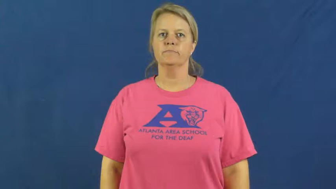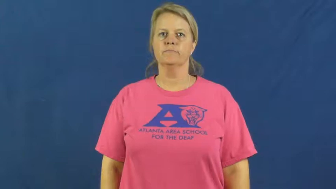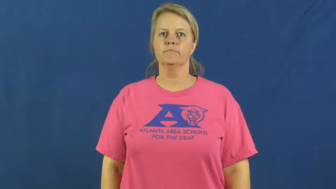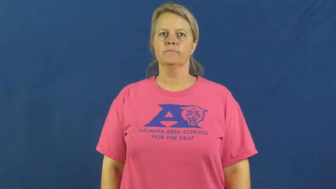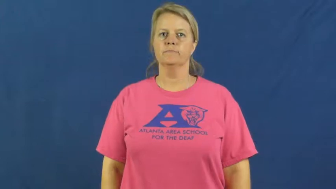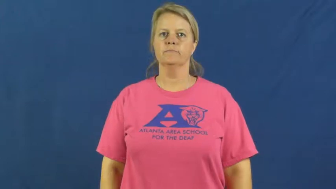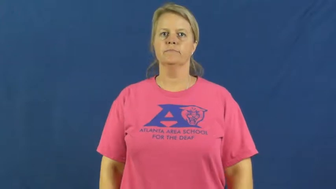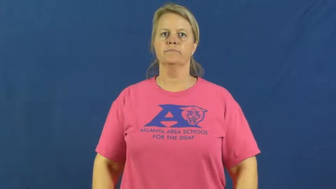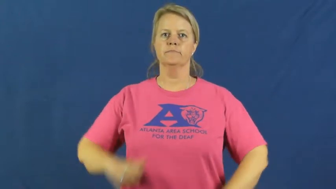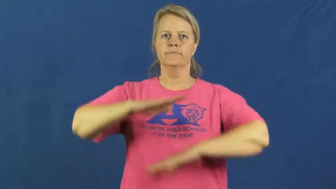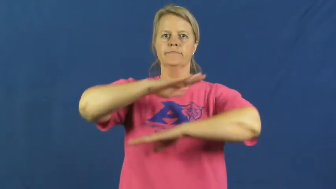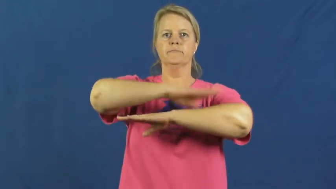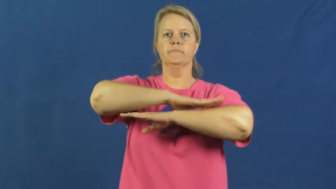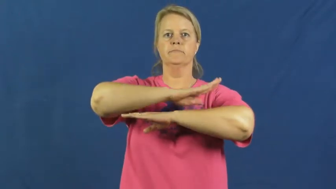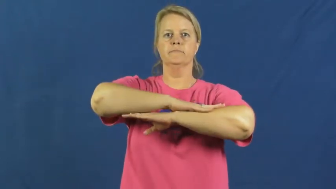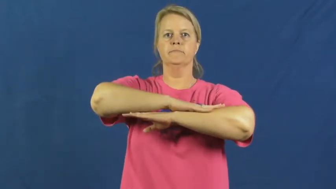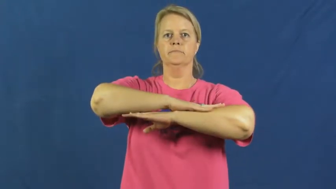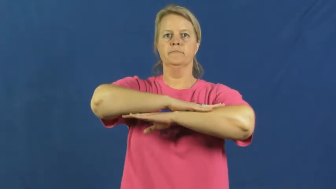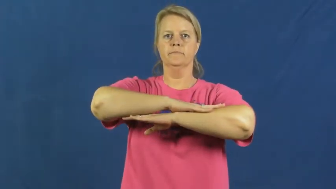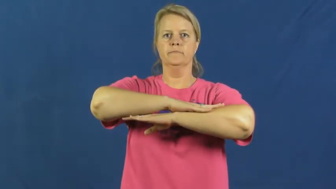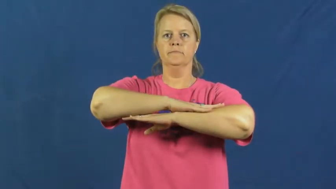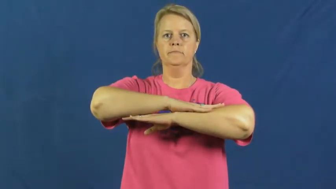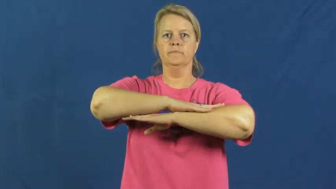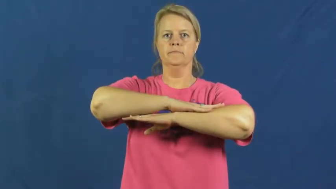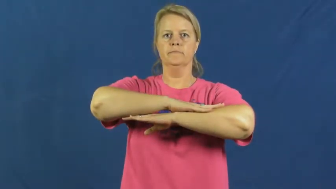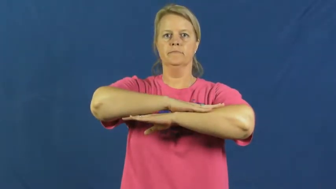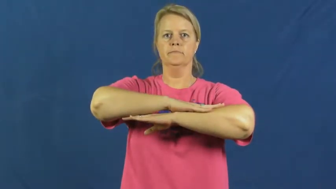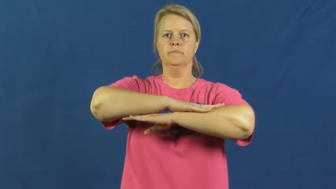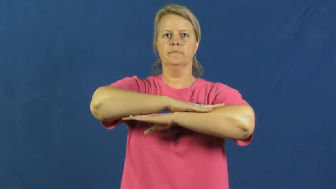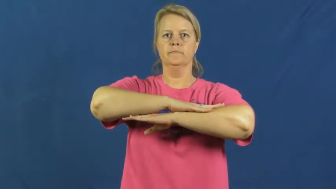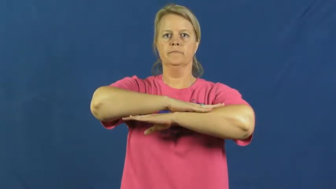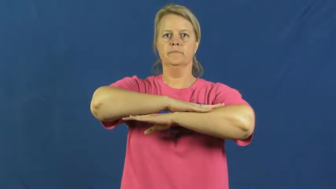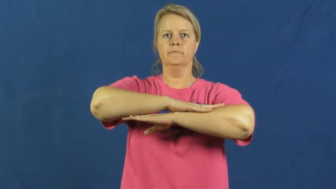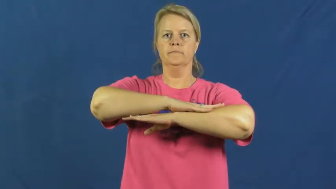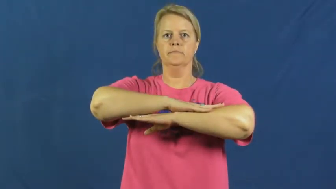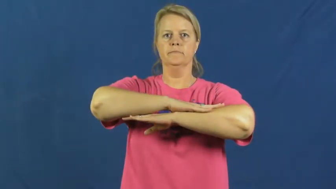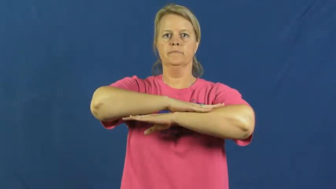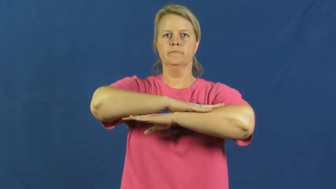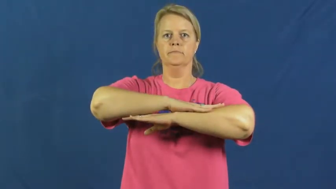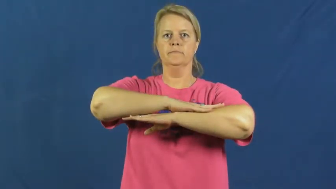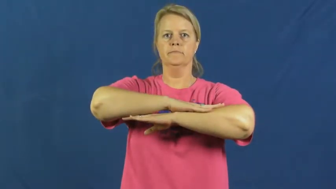desk